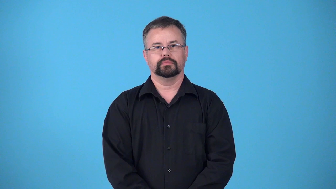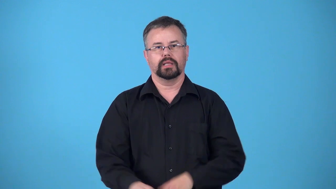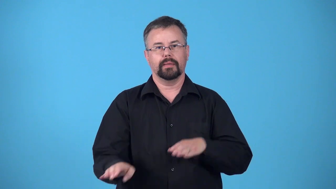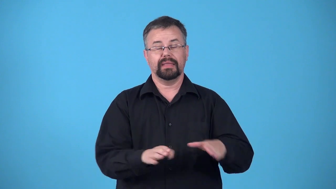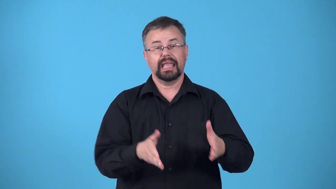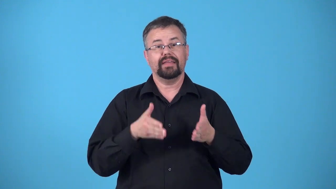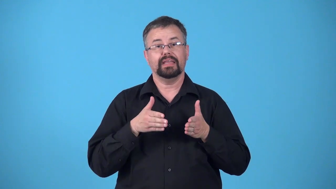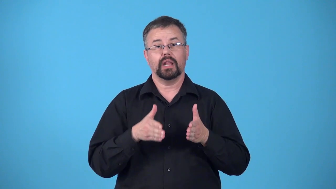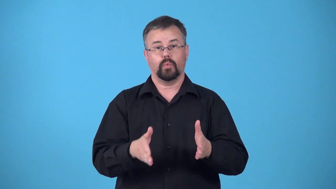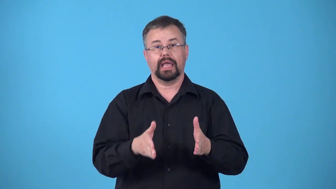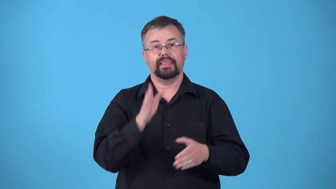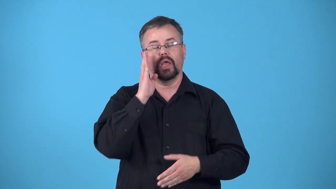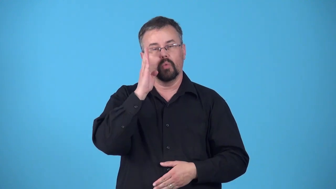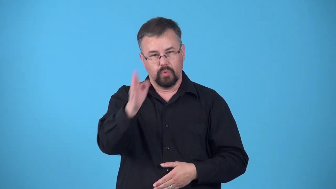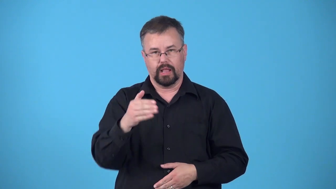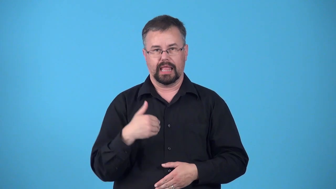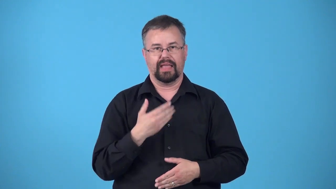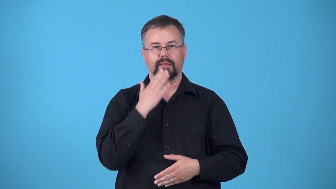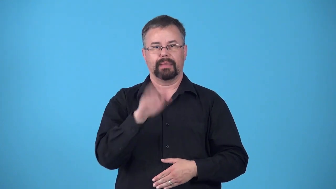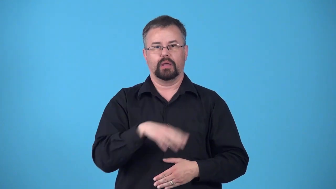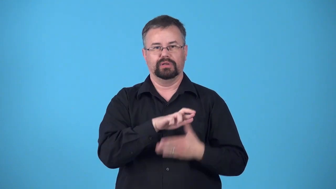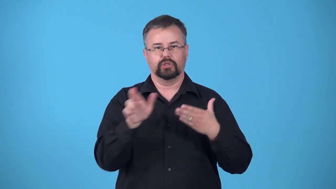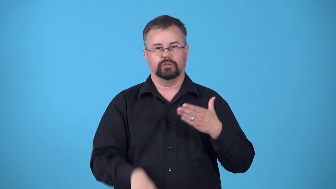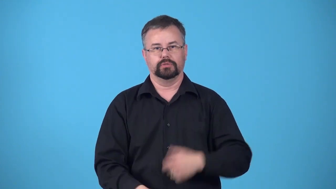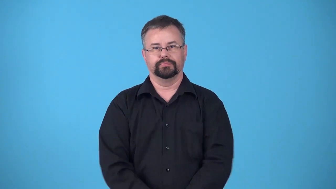court trouble